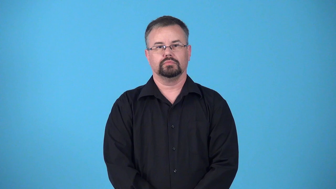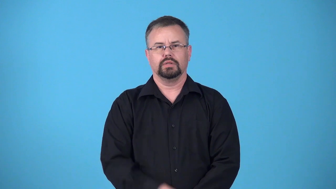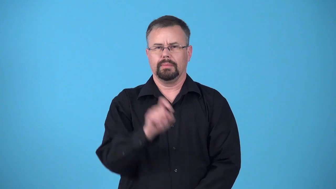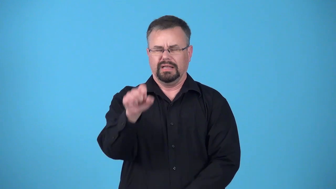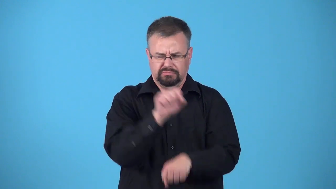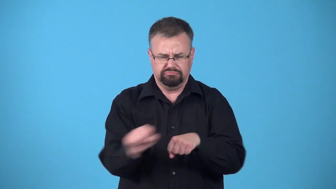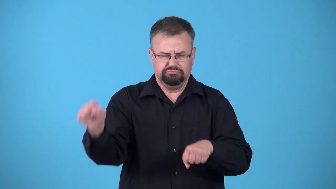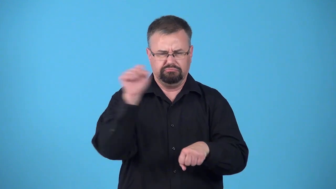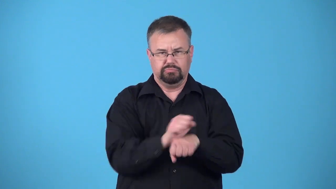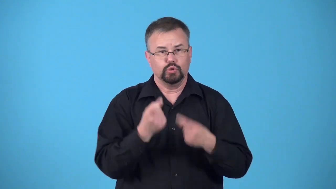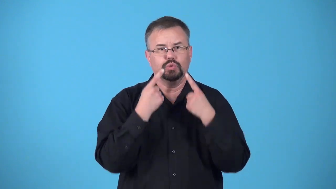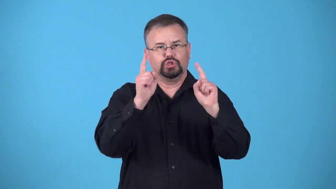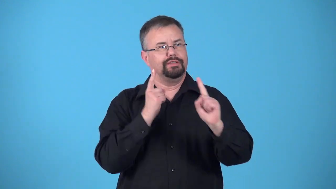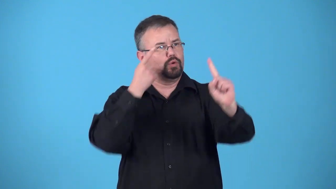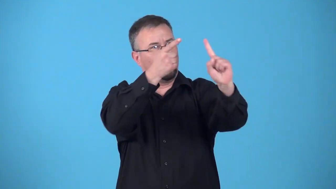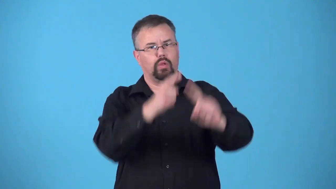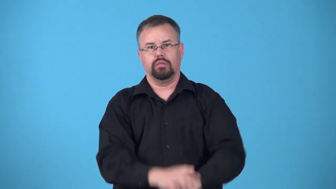mountain to climb